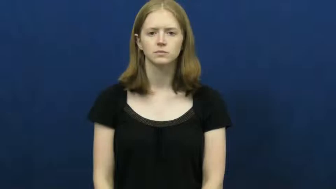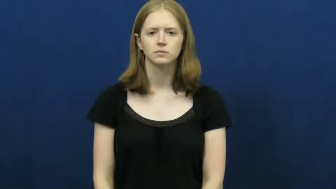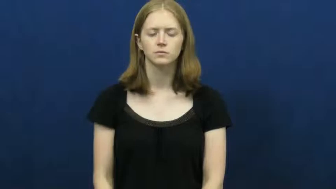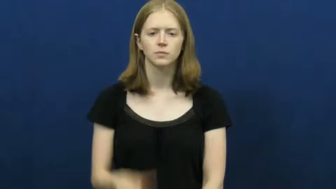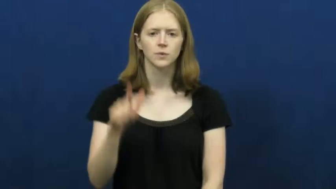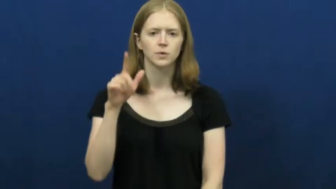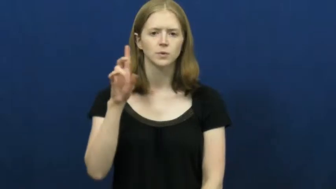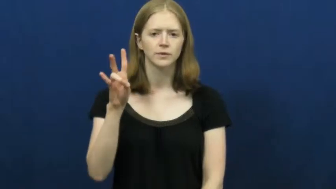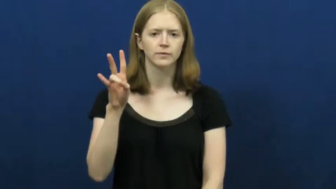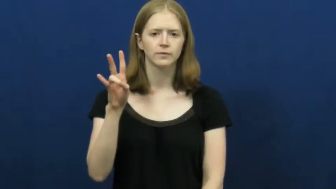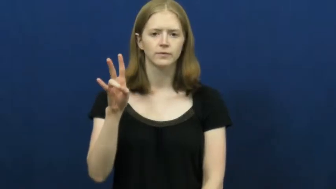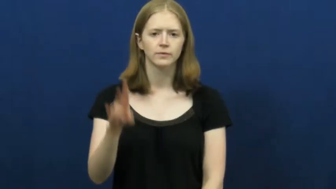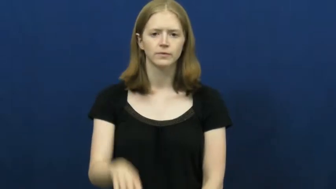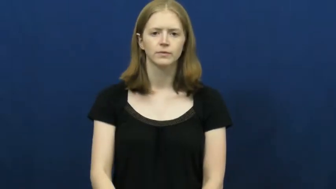twenty-seven